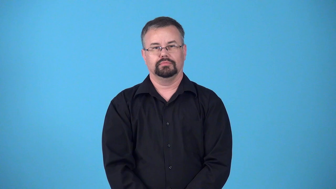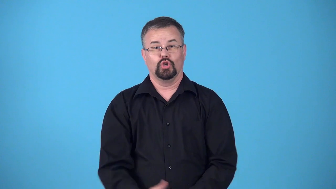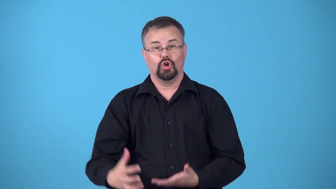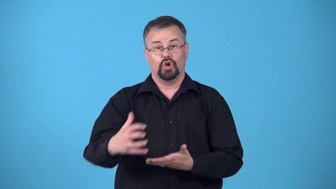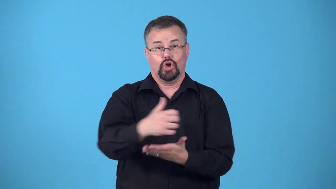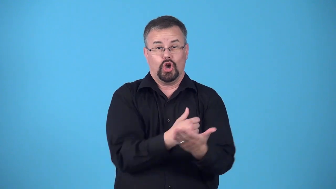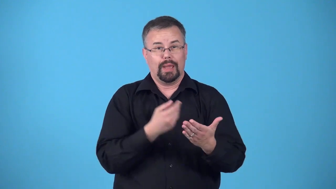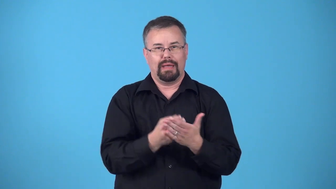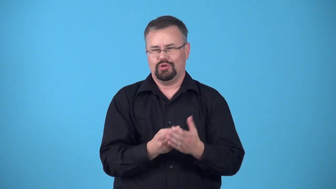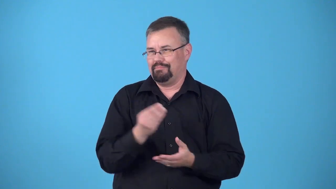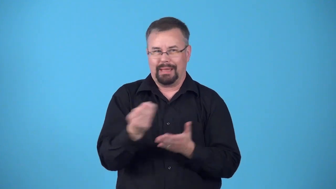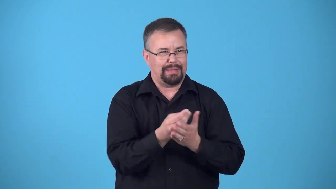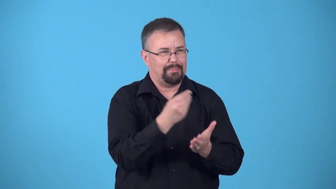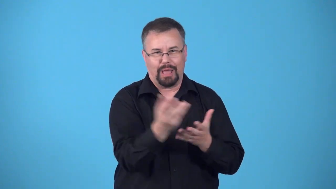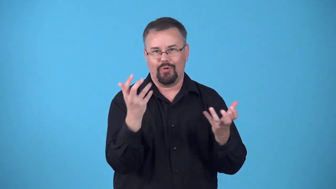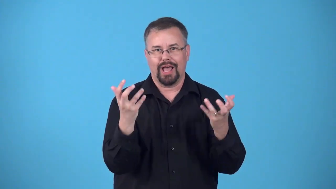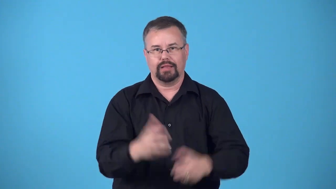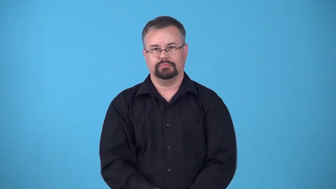pin money